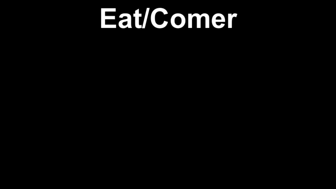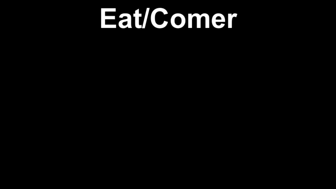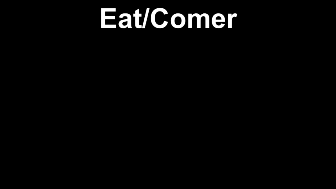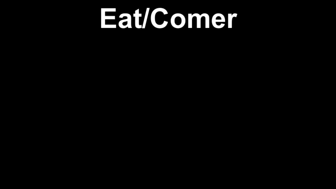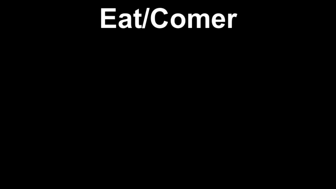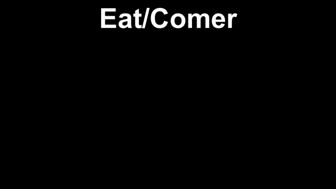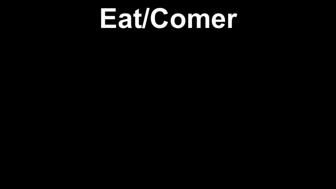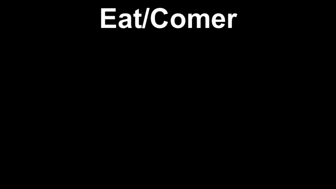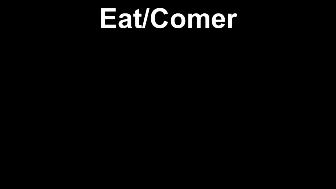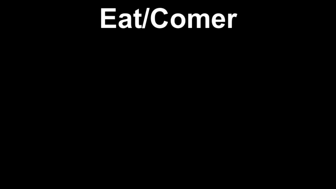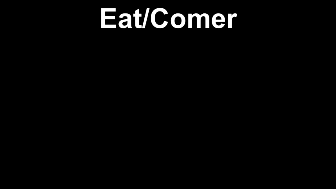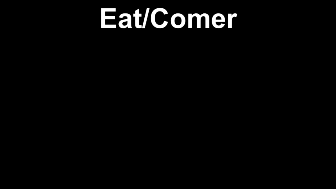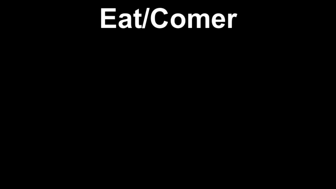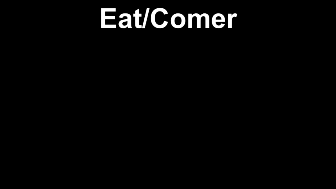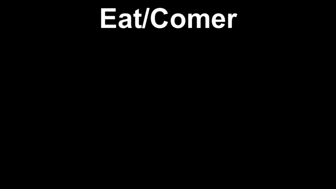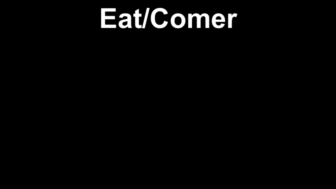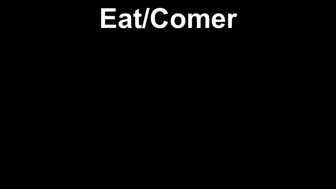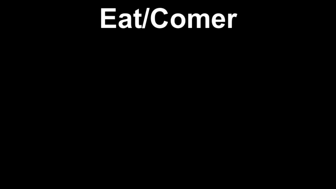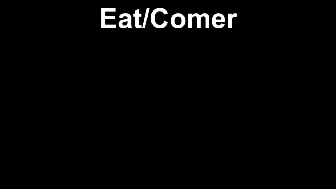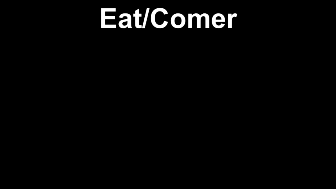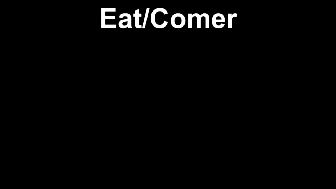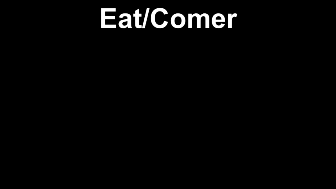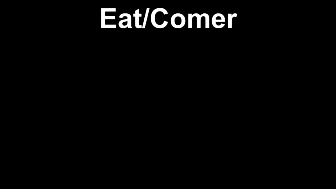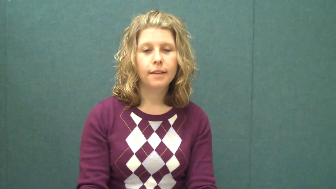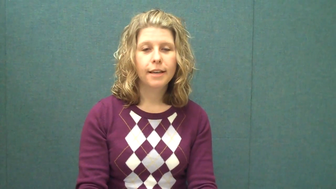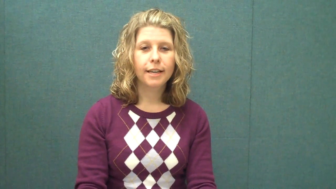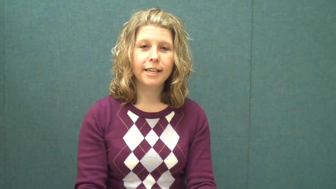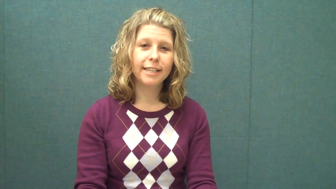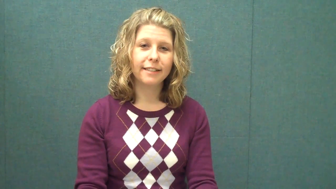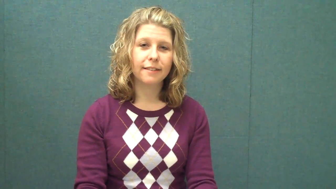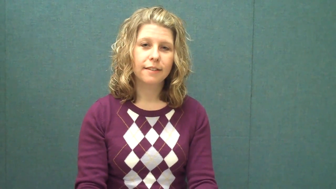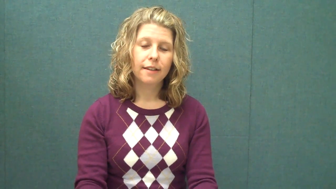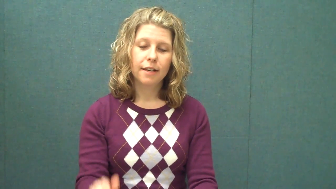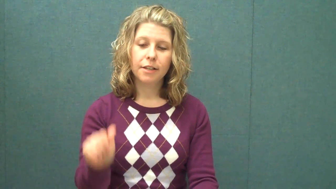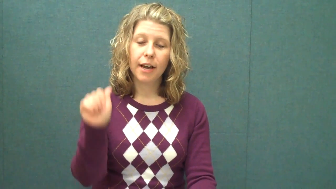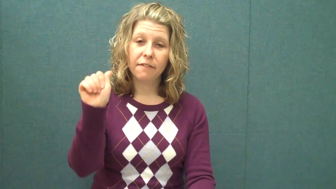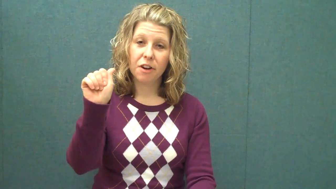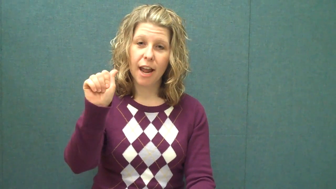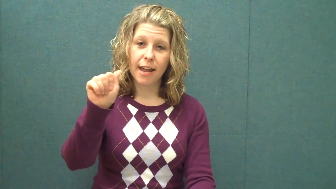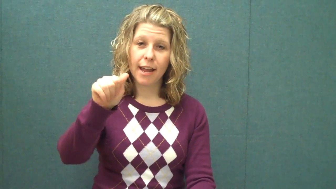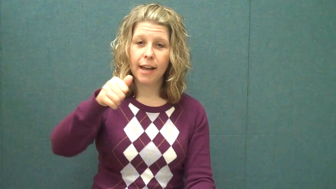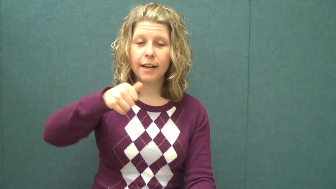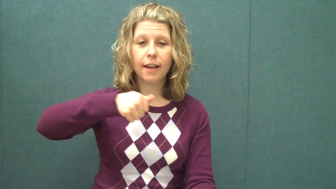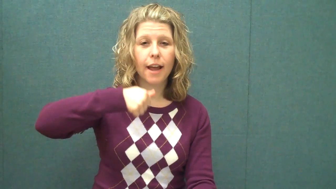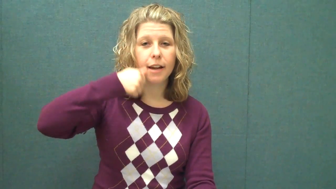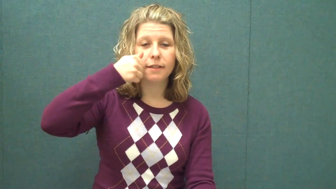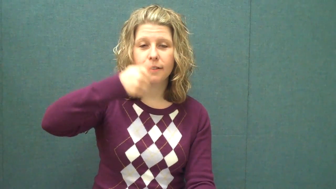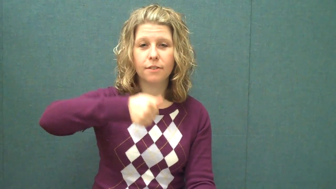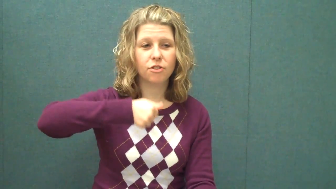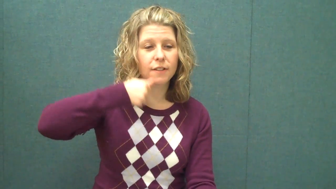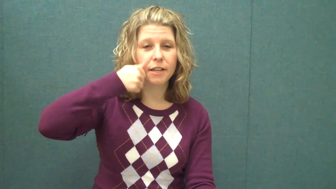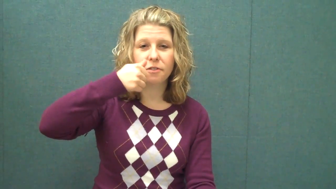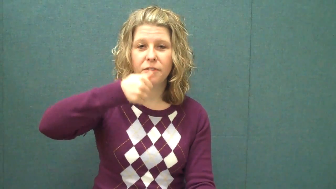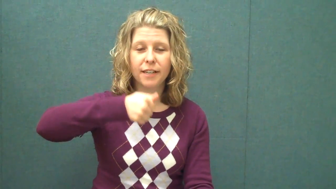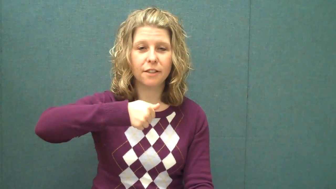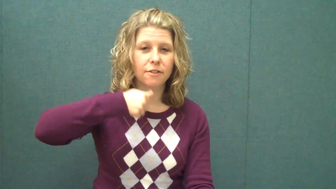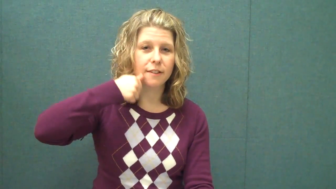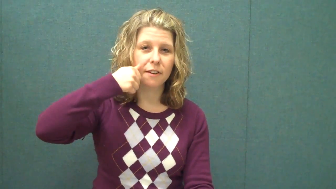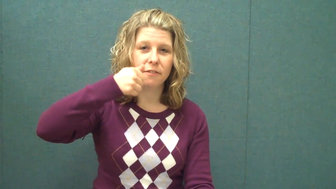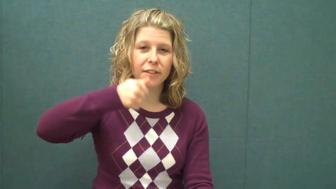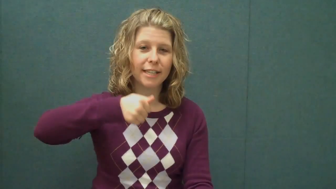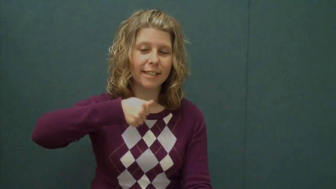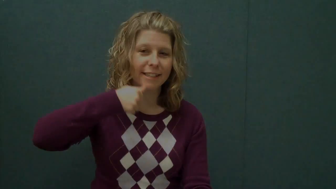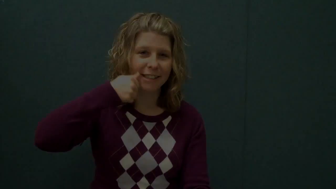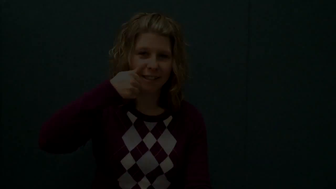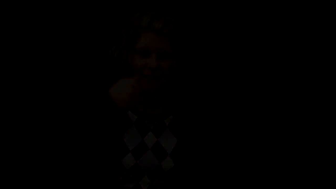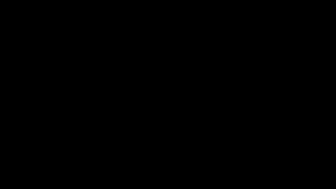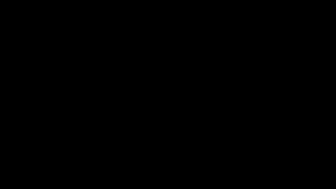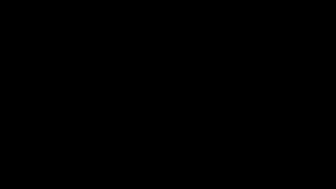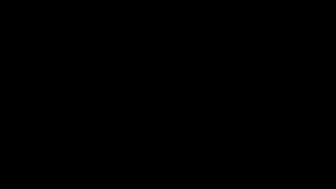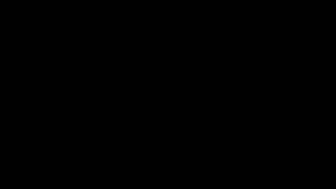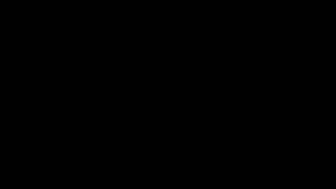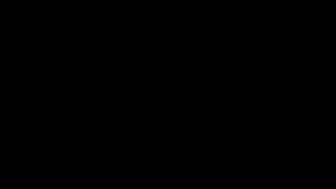Eat